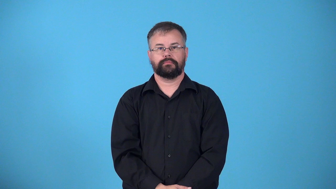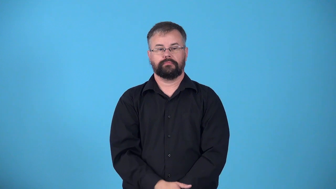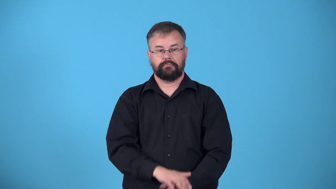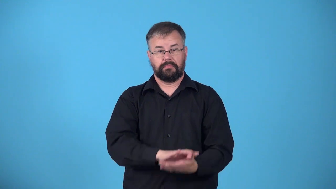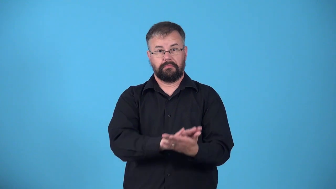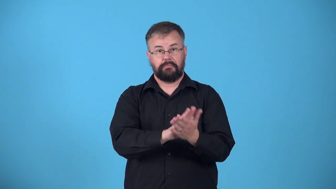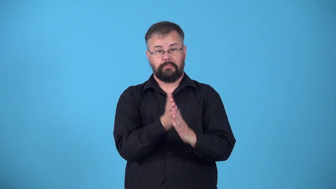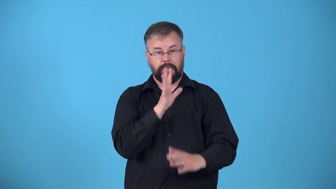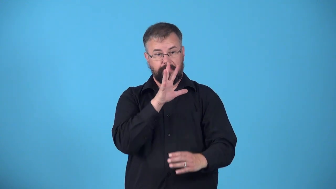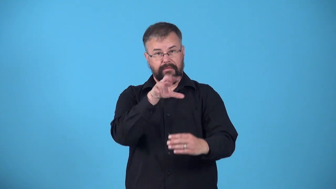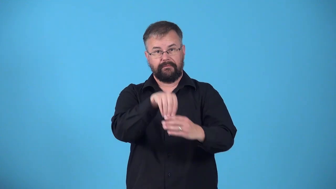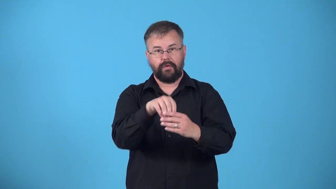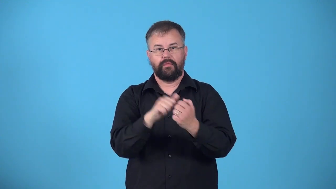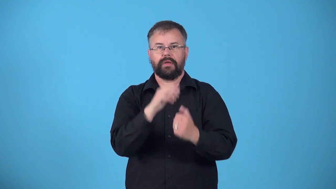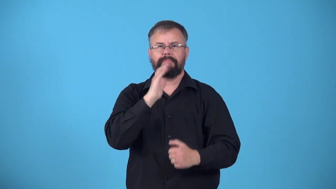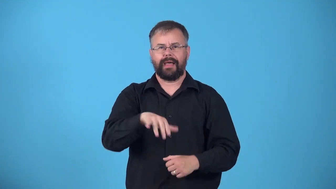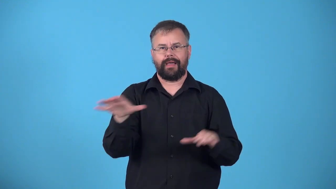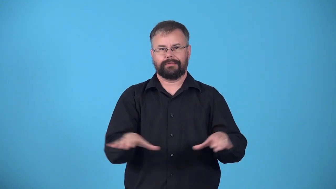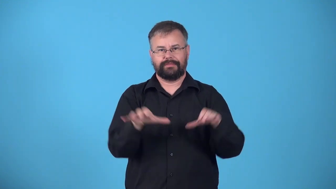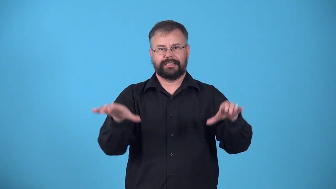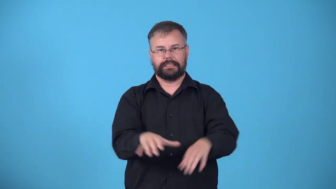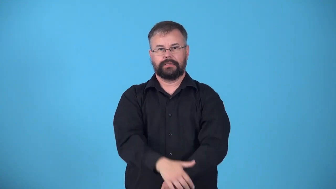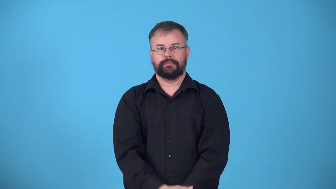indulge